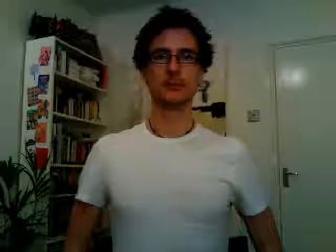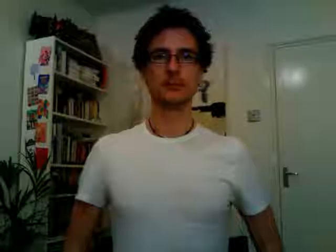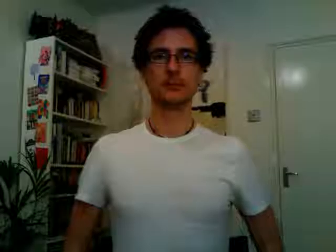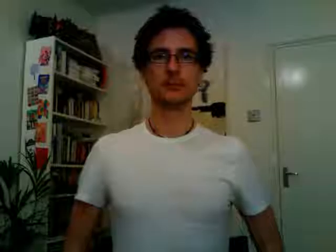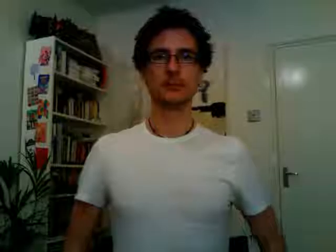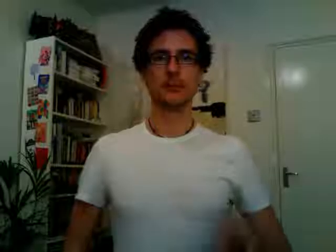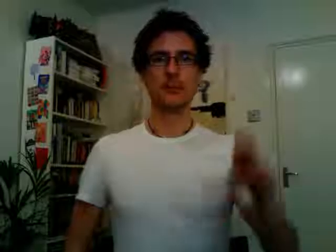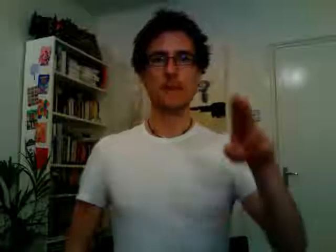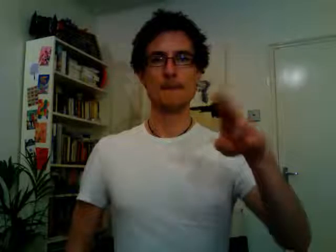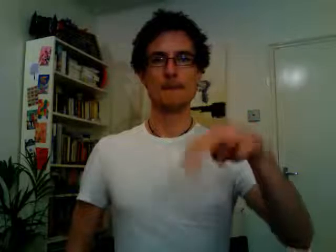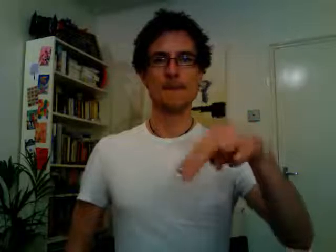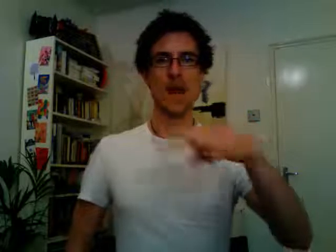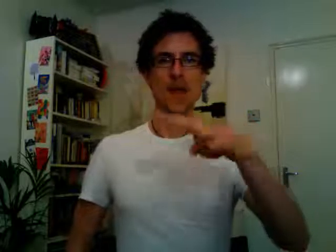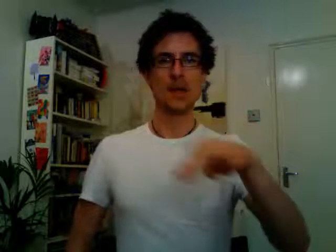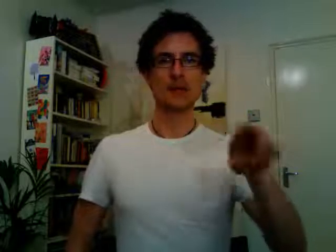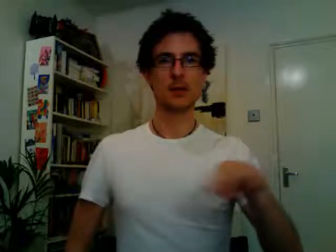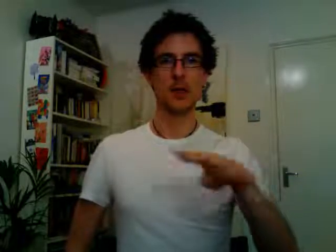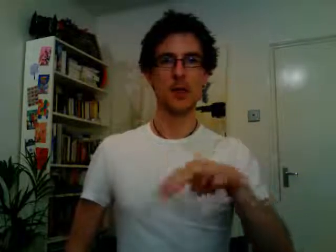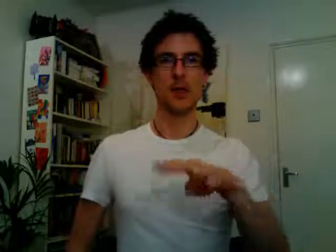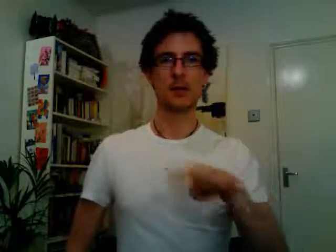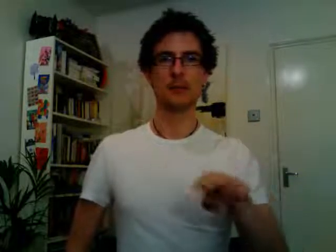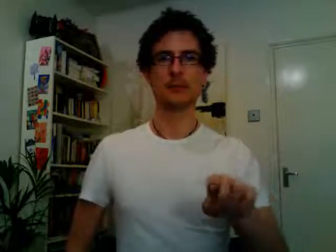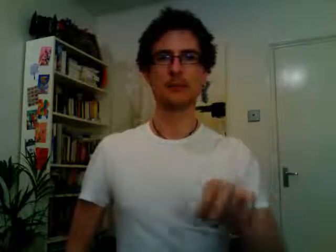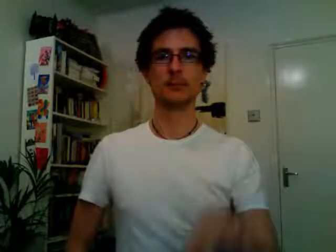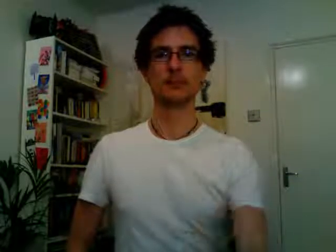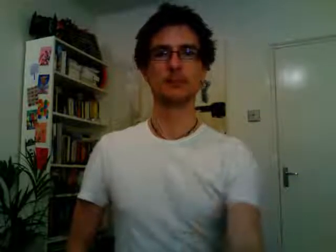painter 2